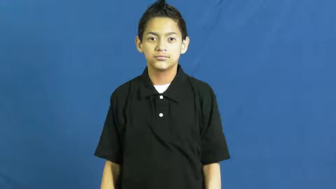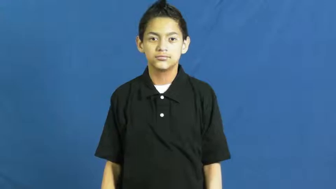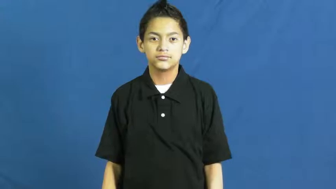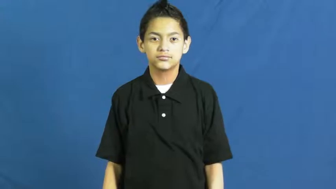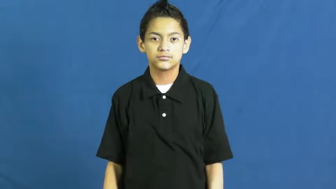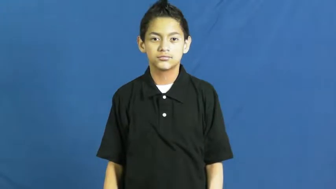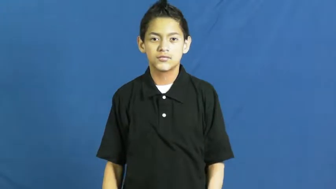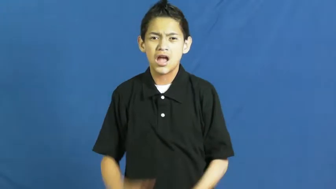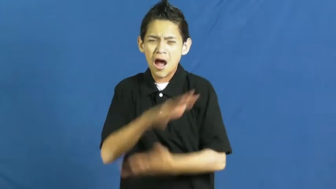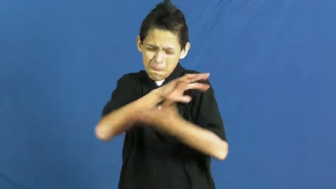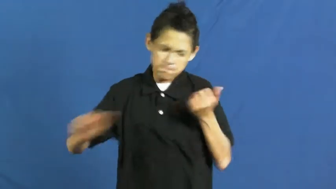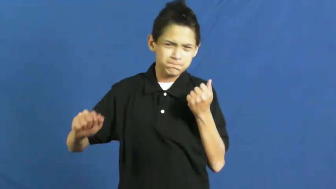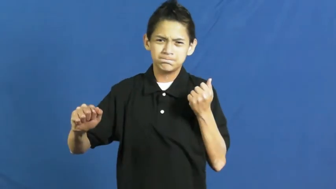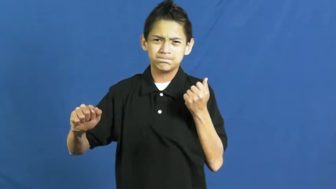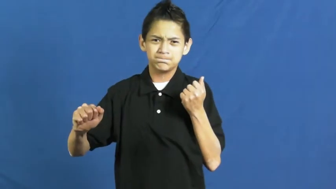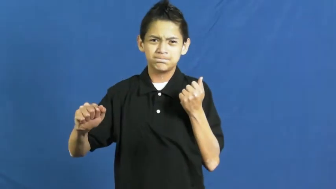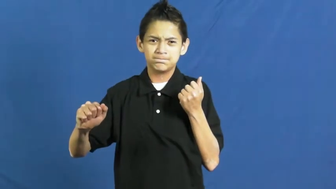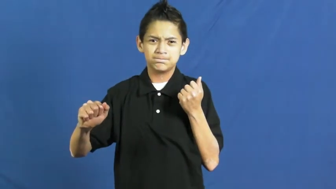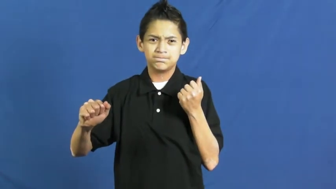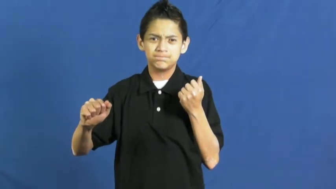lay waste to